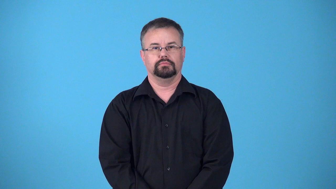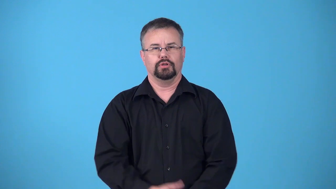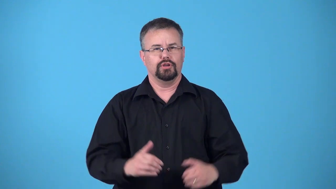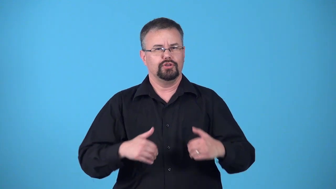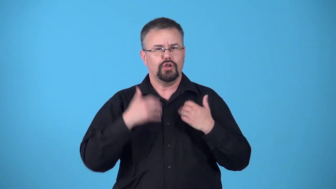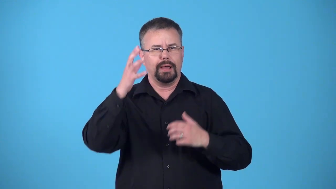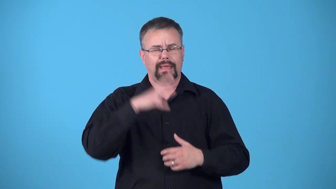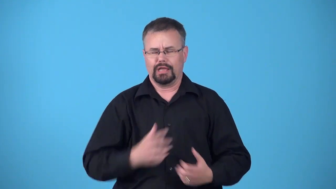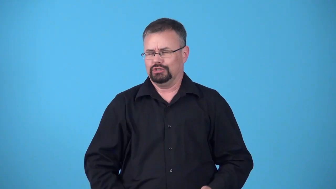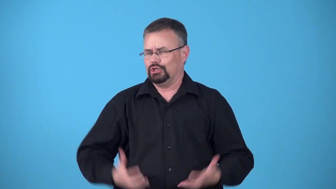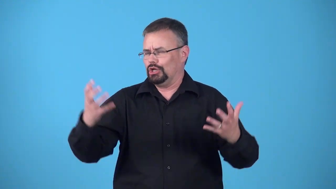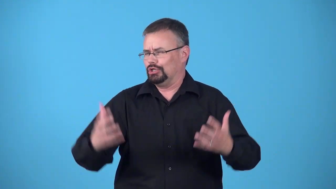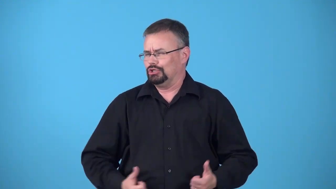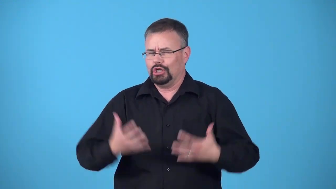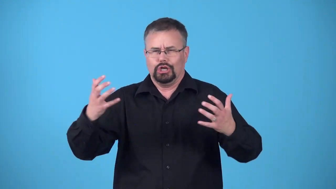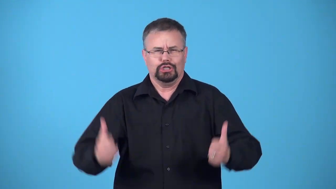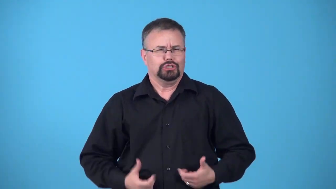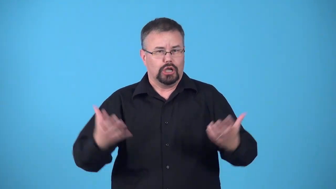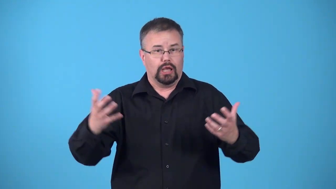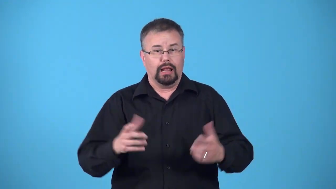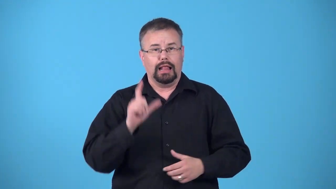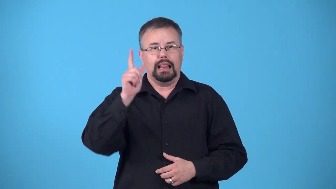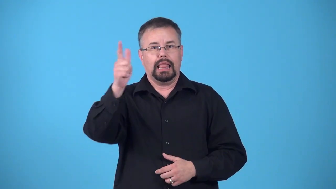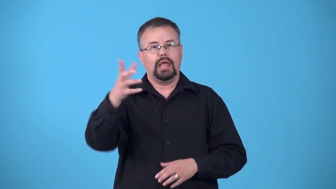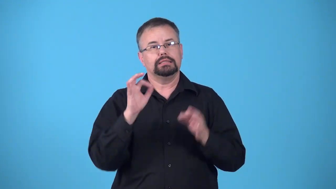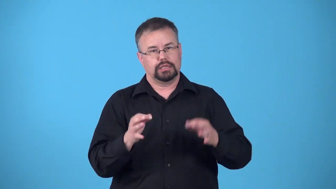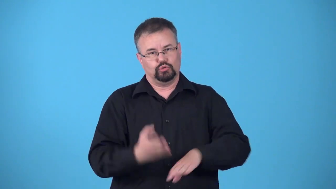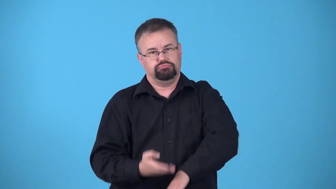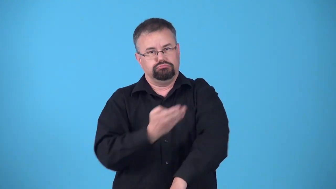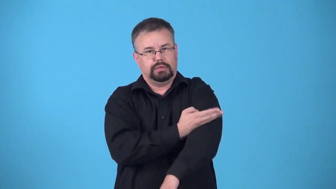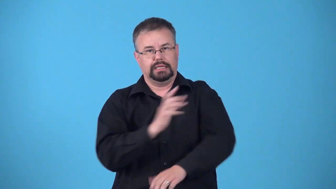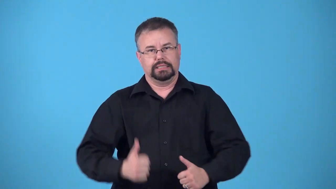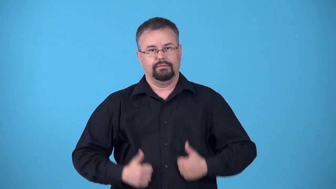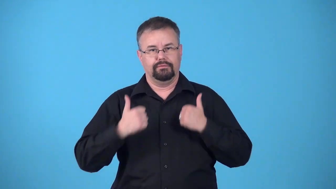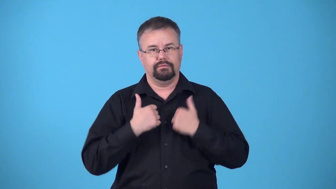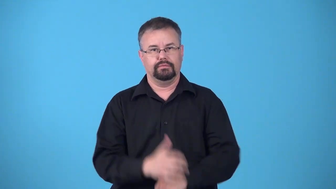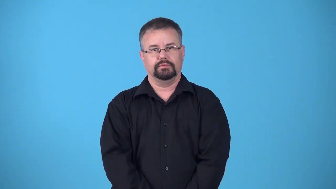prodigal son